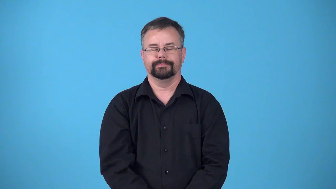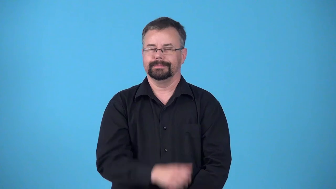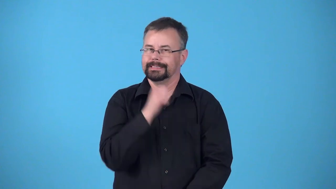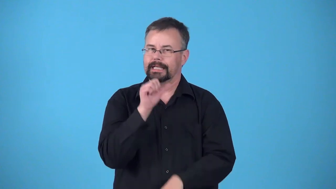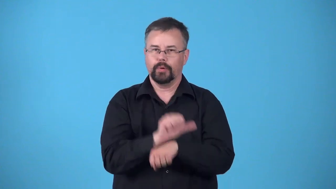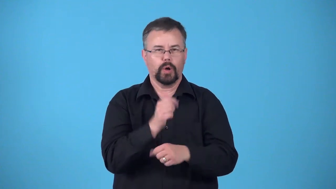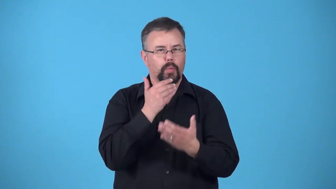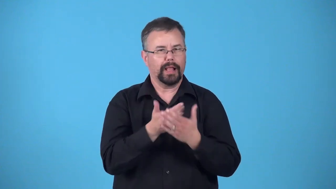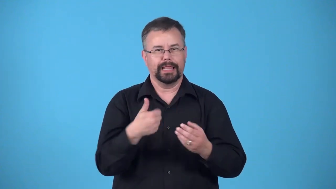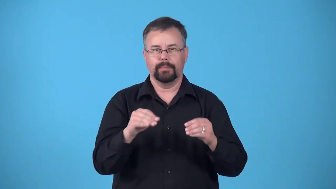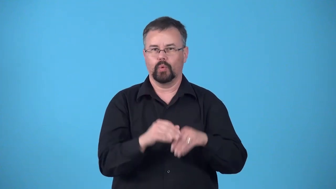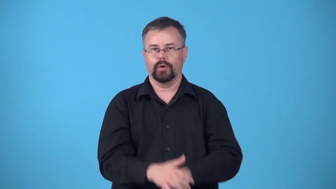creak